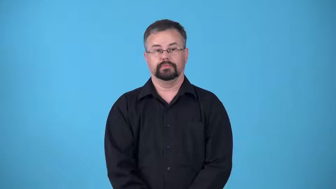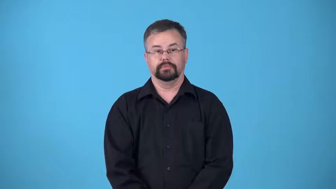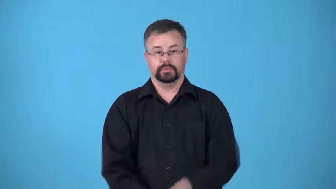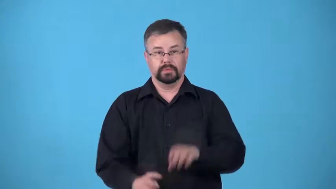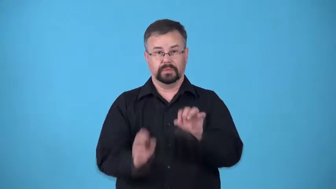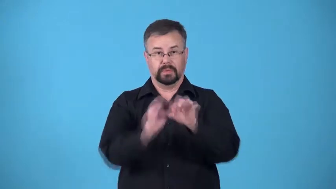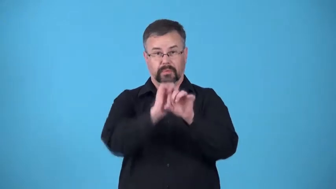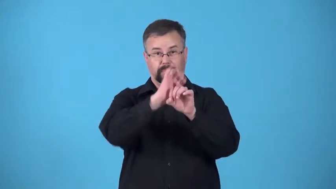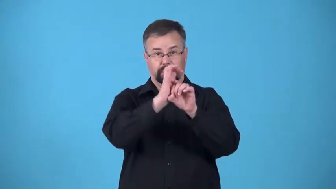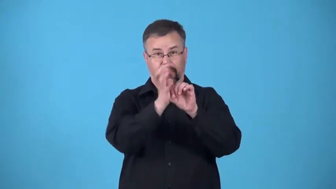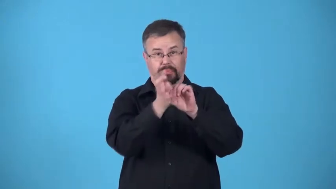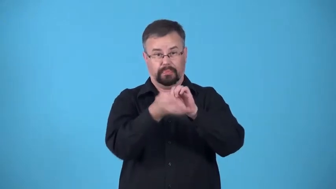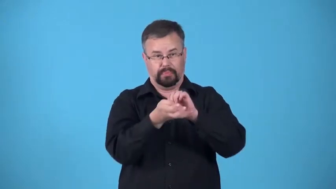burr